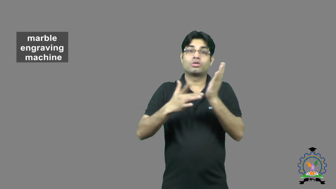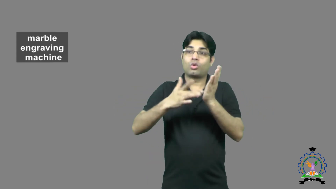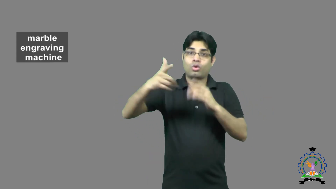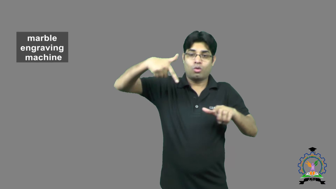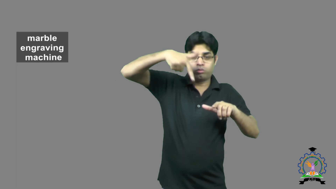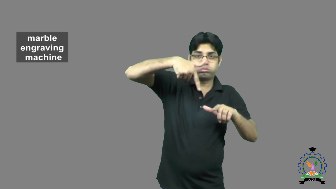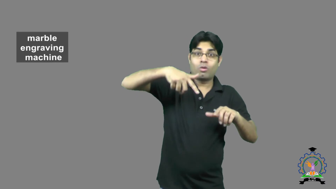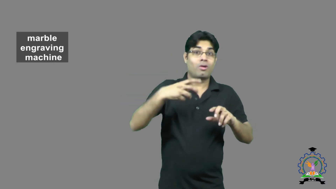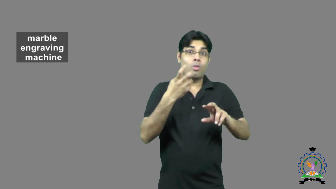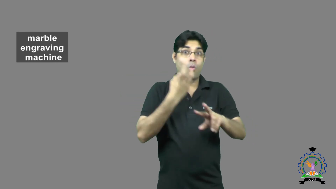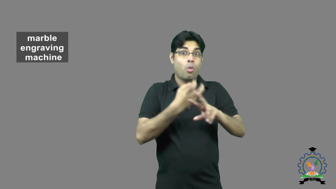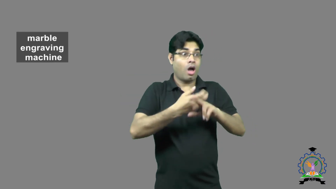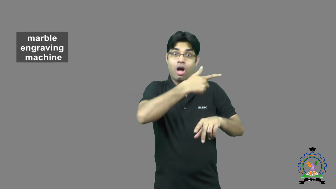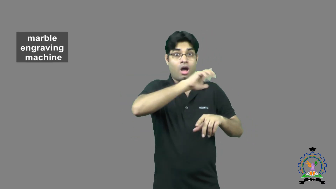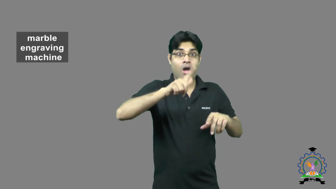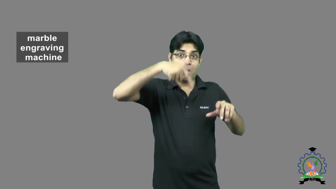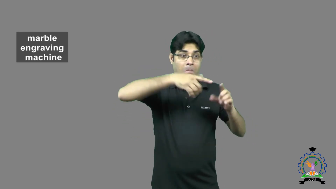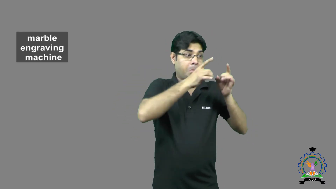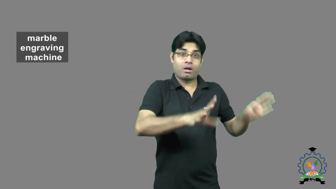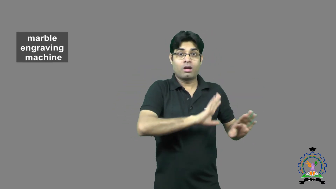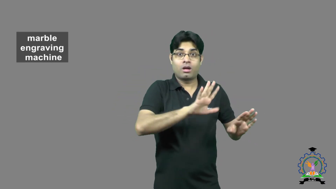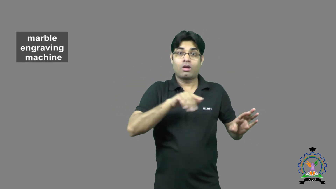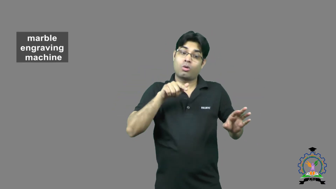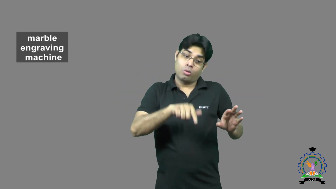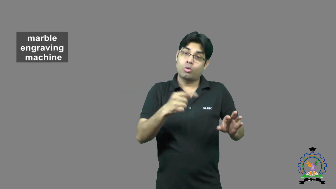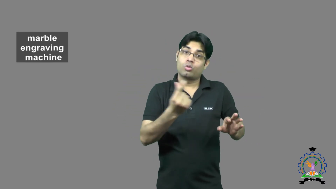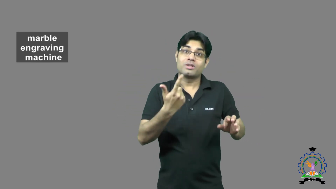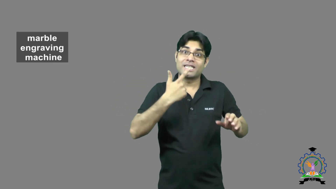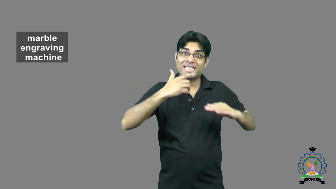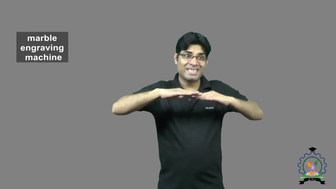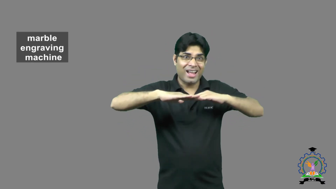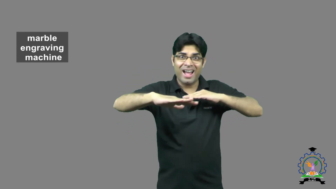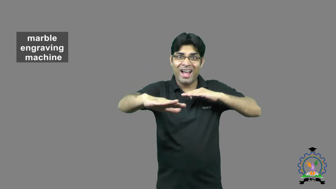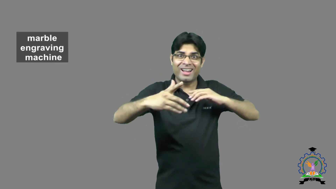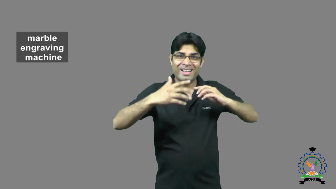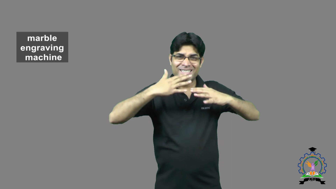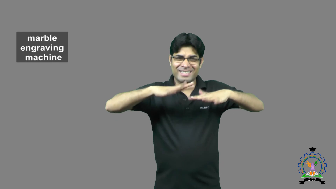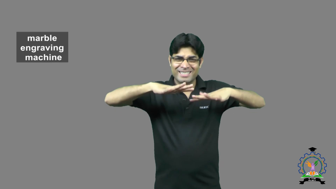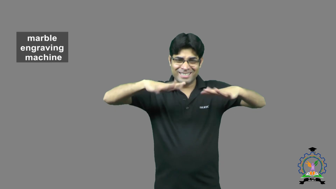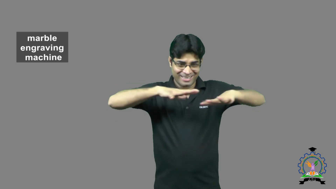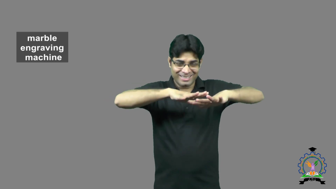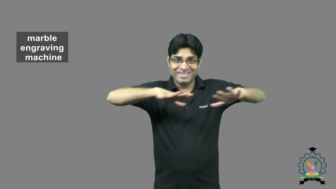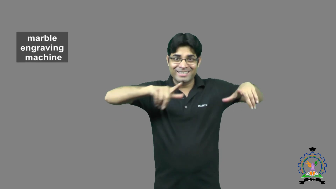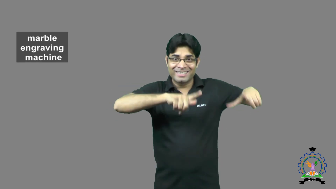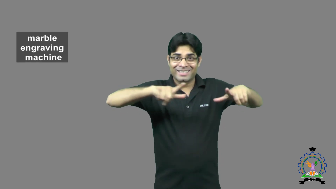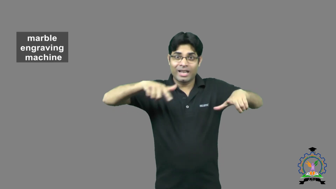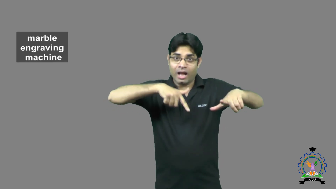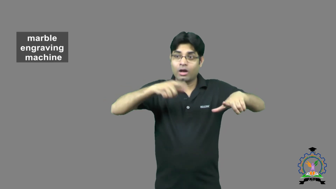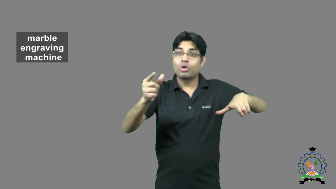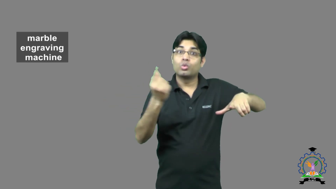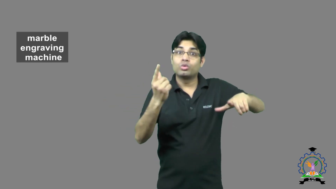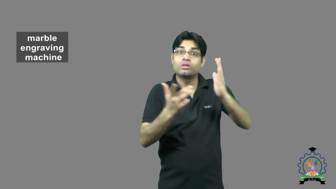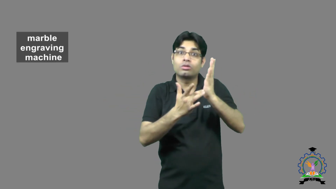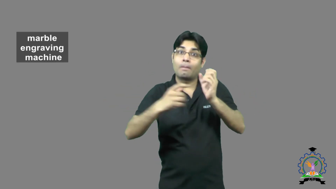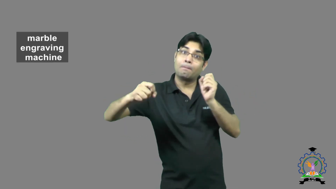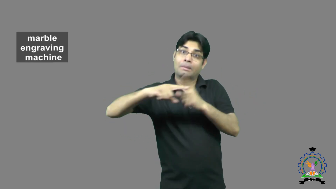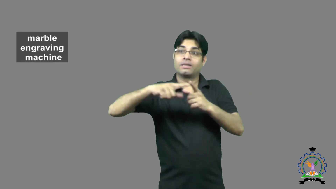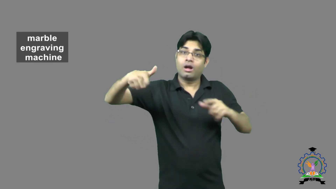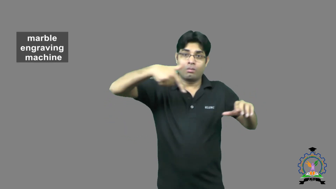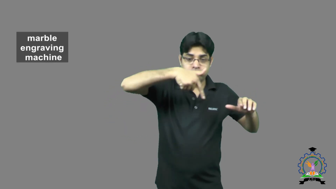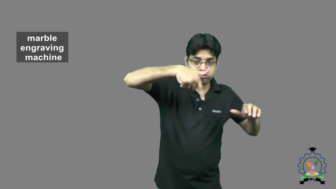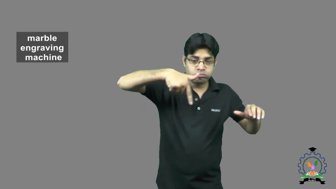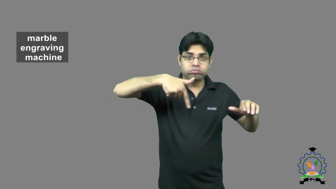marble engraving machine